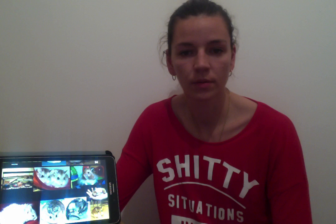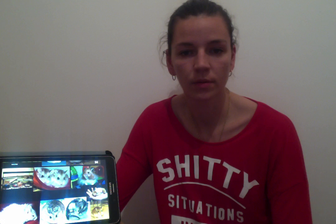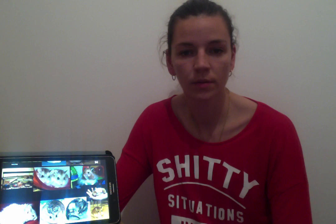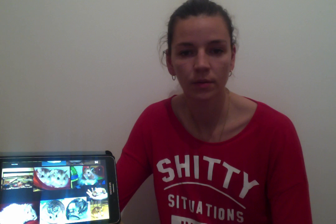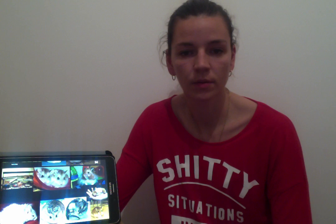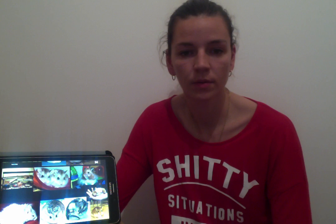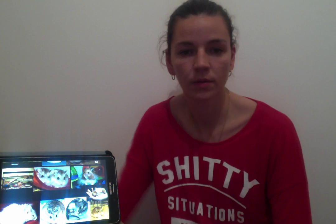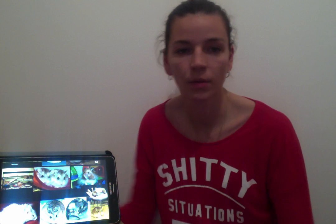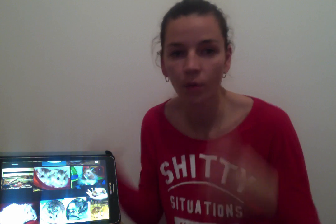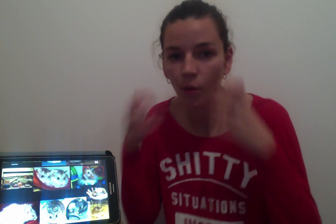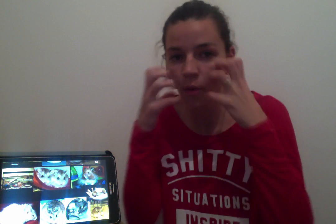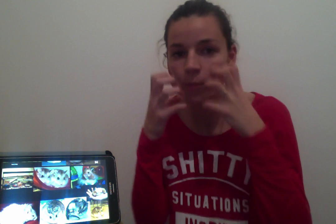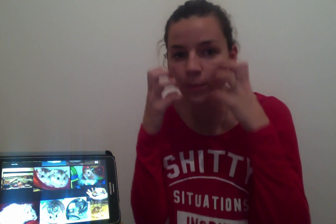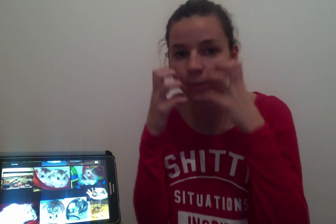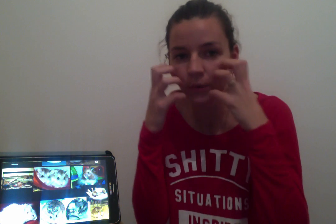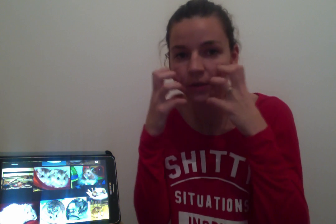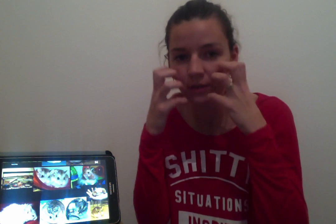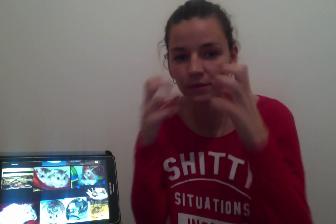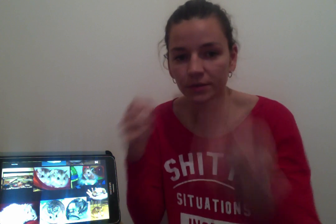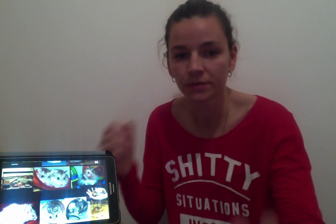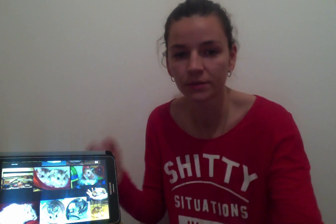hamster